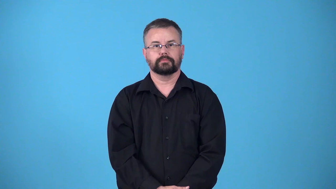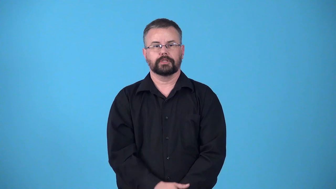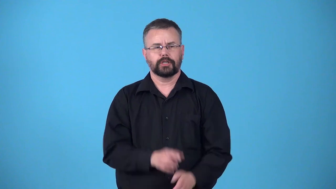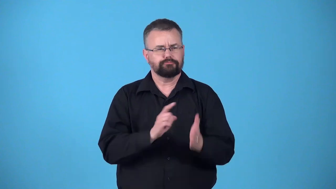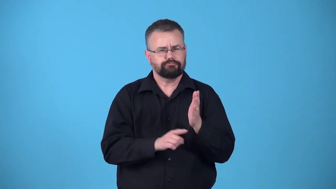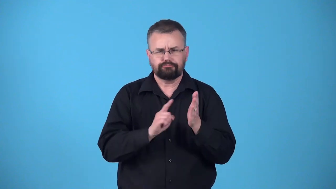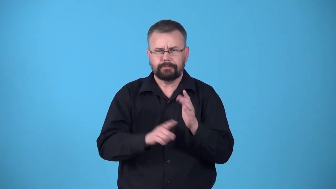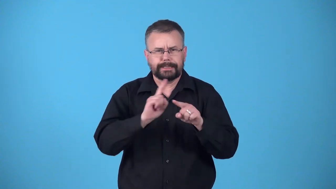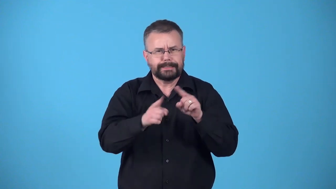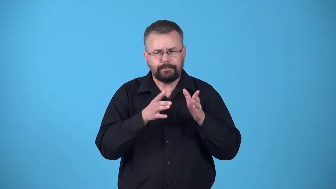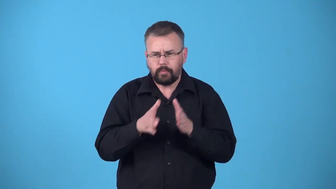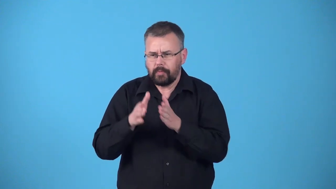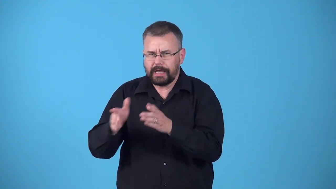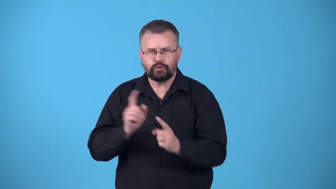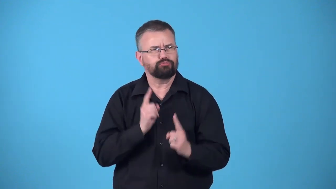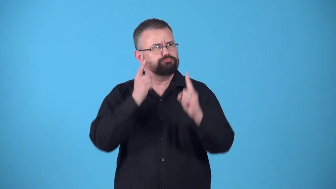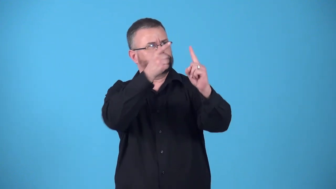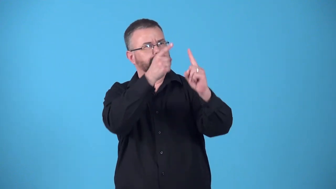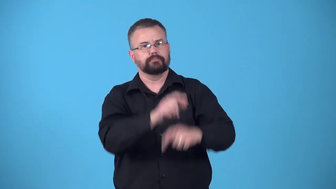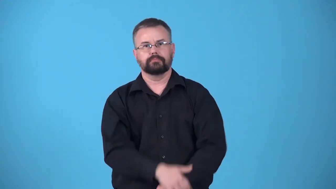explore all avenues